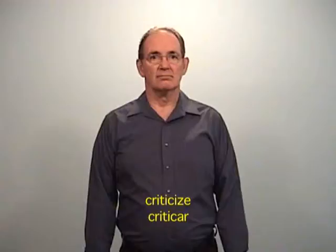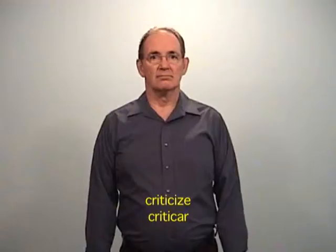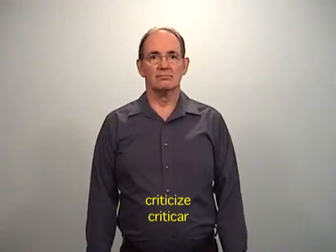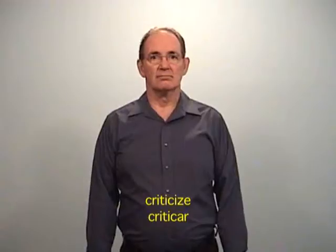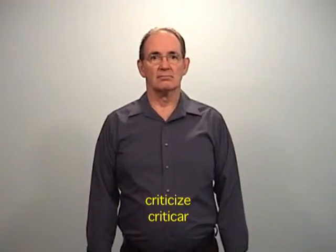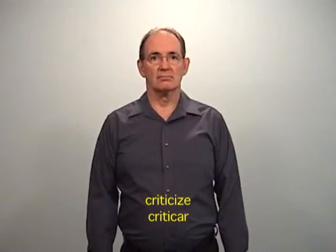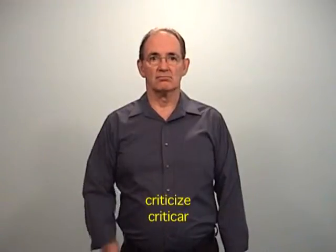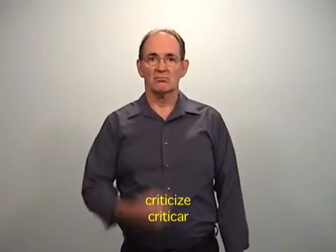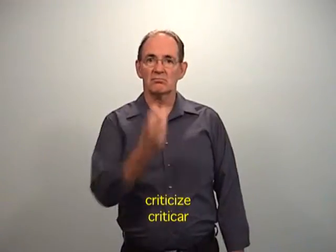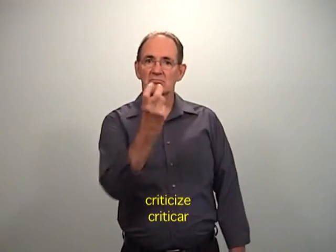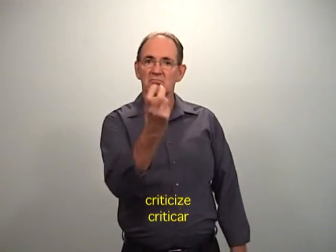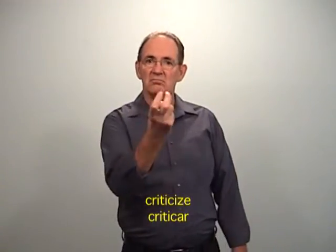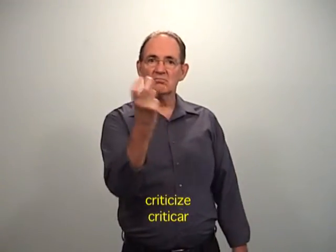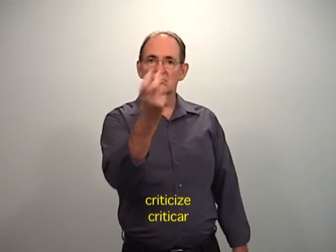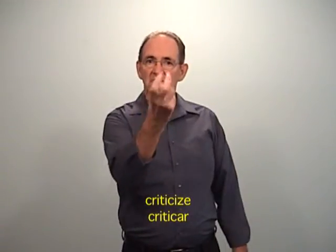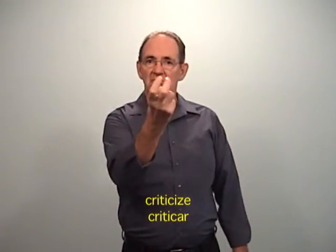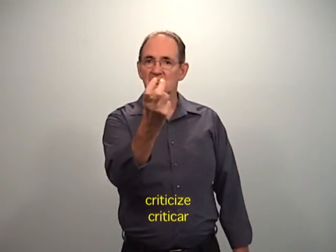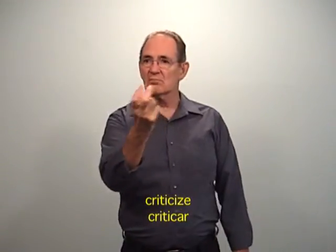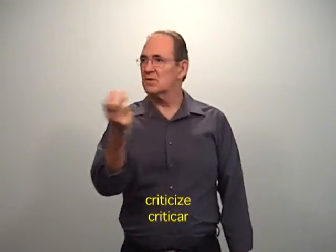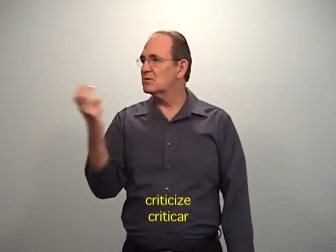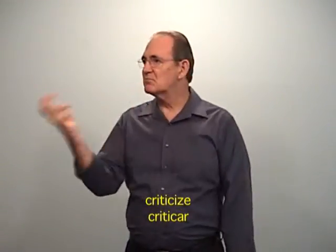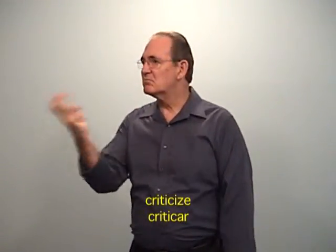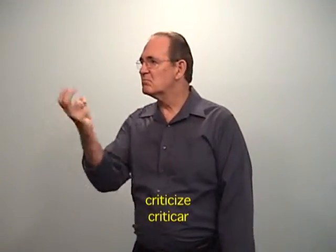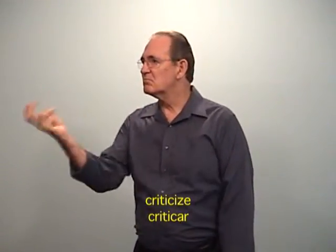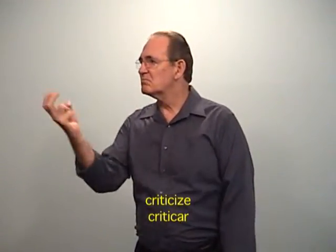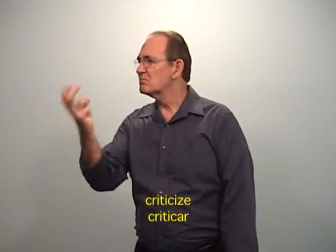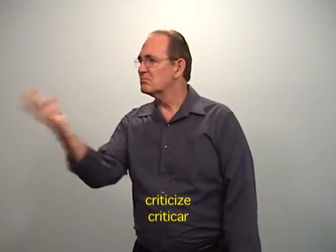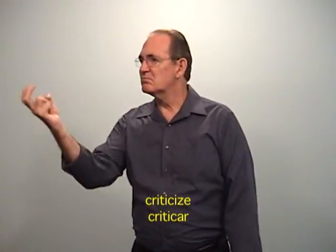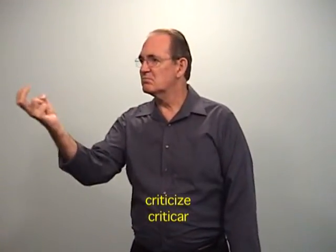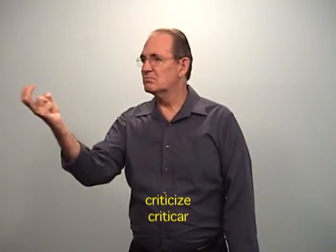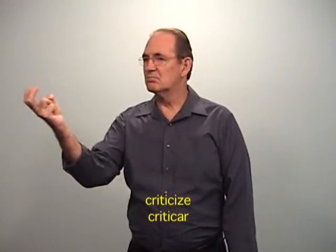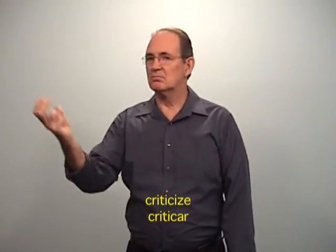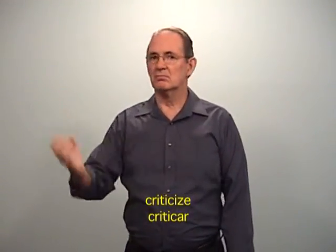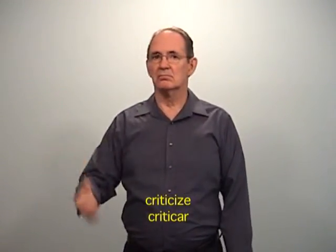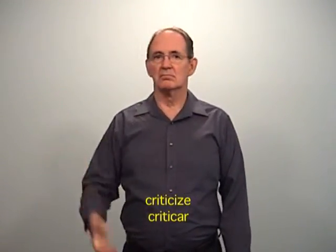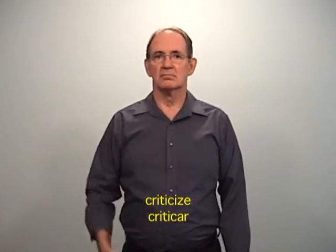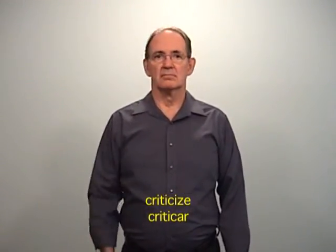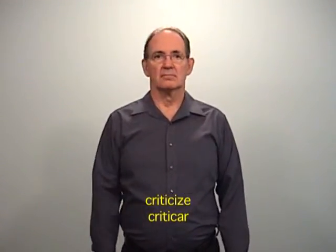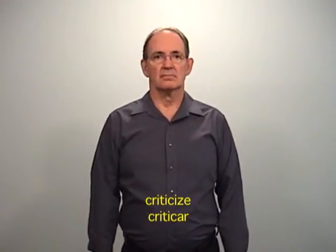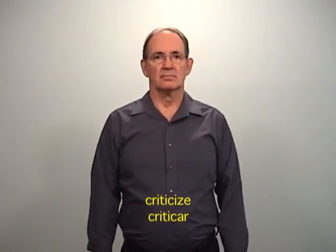Criticize